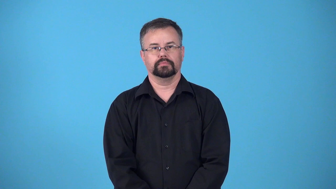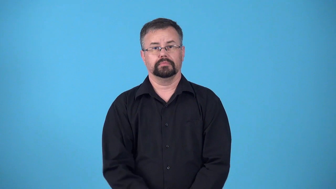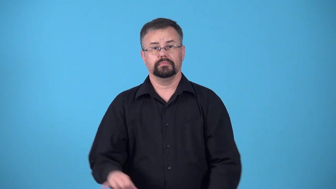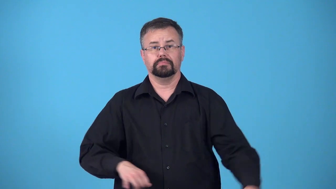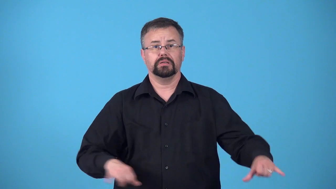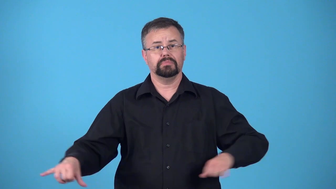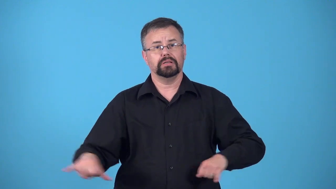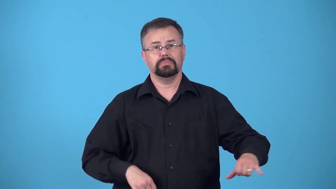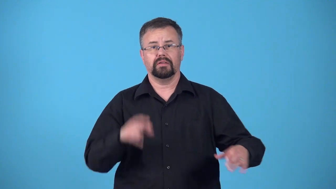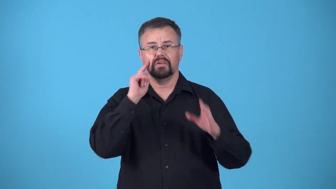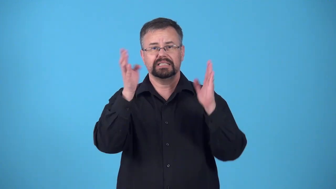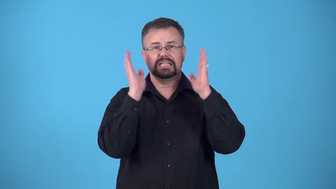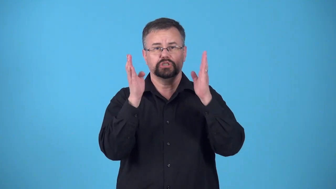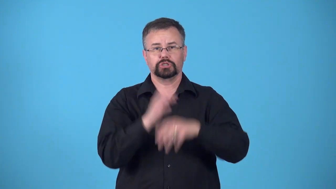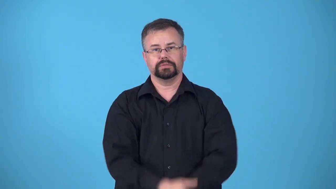who's the man